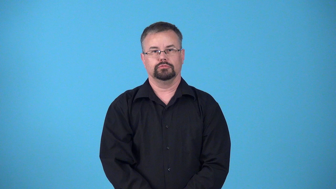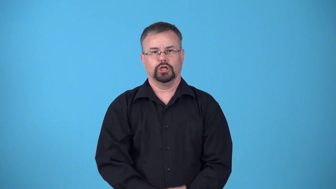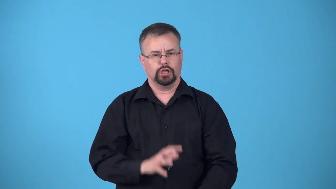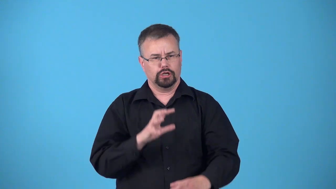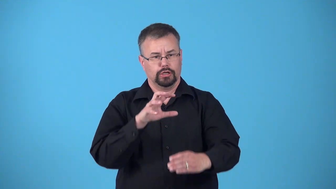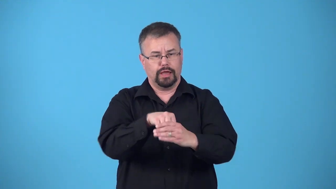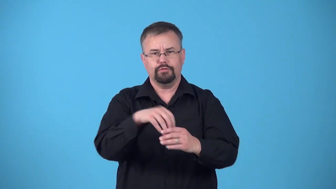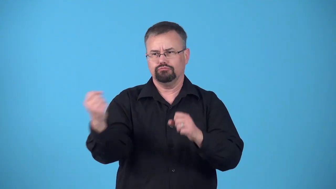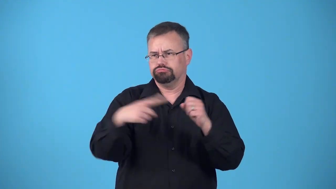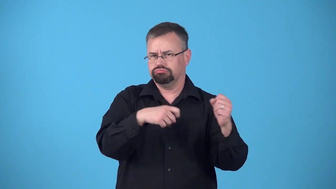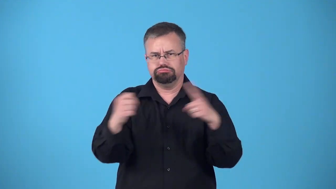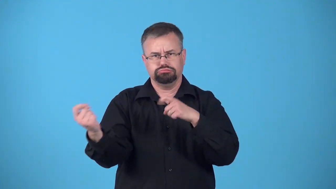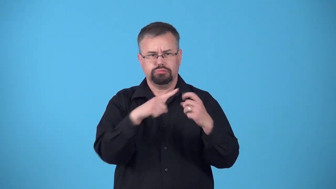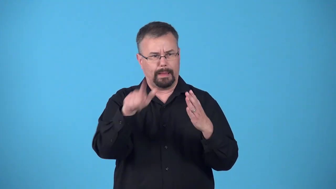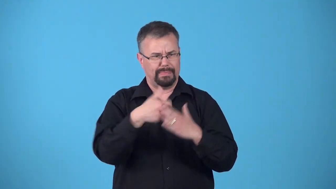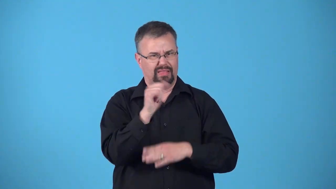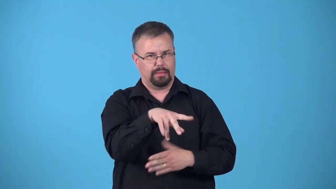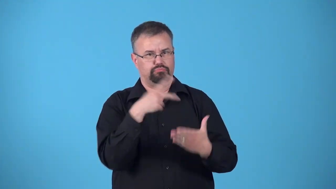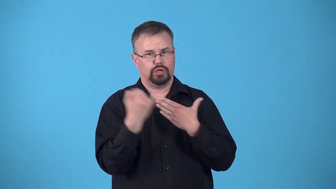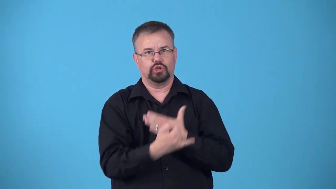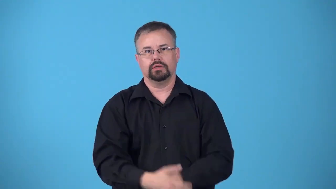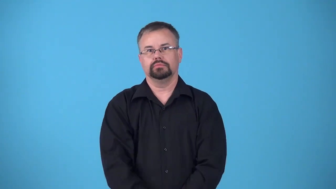in the loop